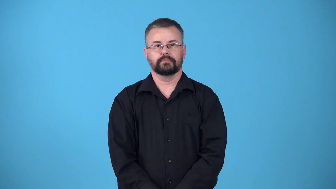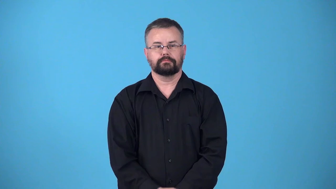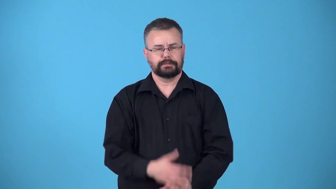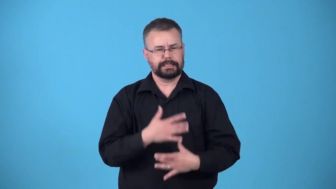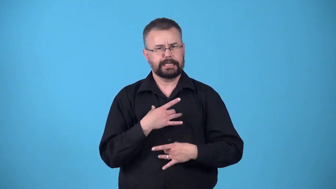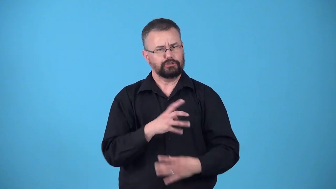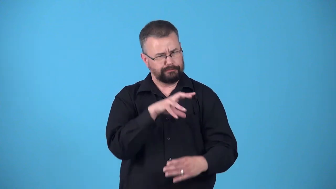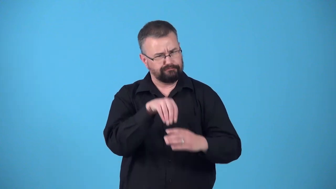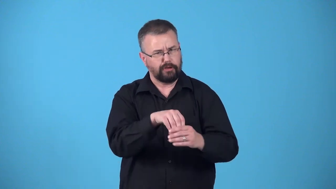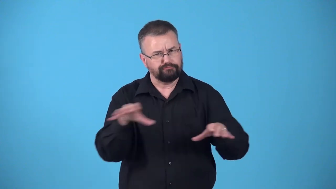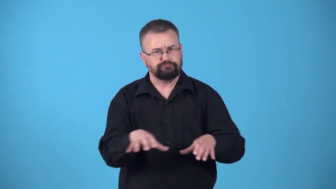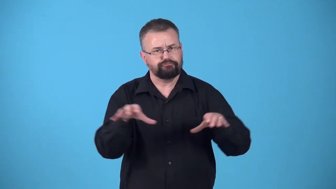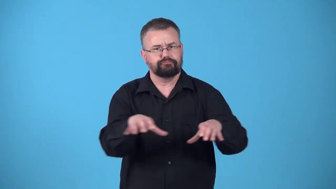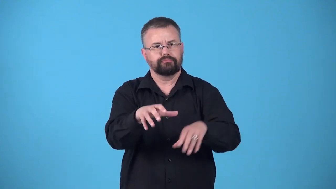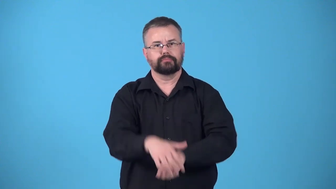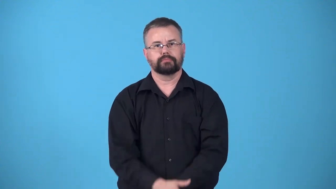finger in the pie